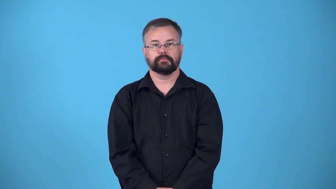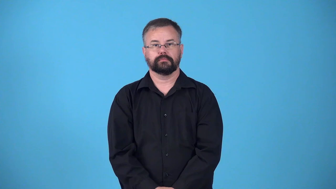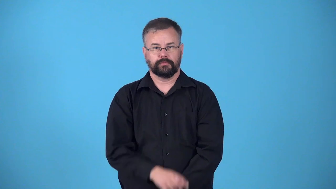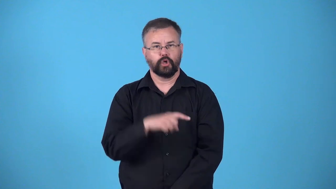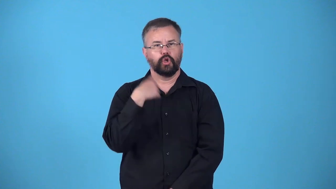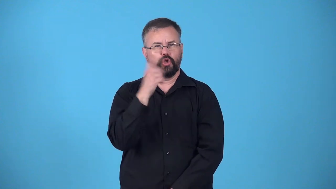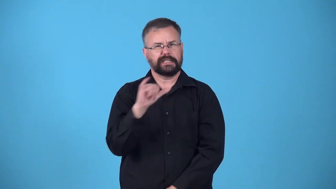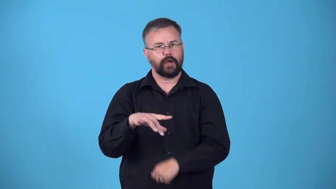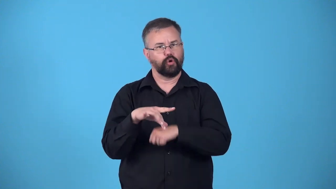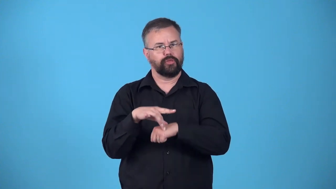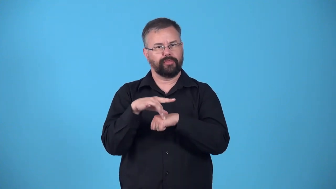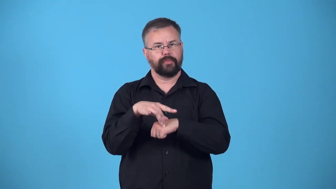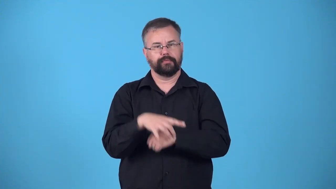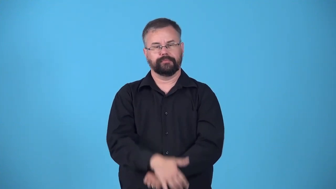earthlike